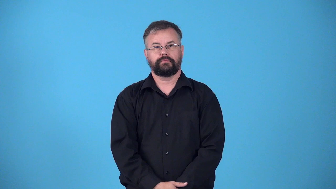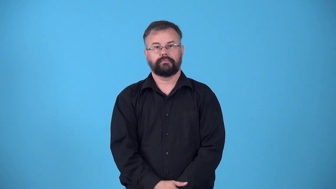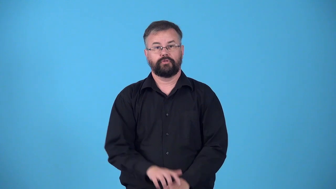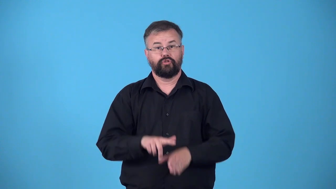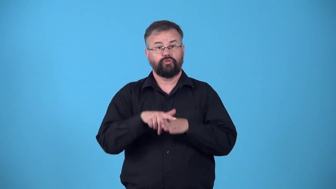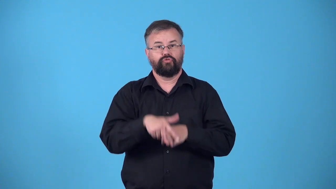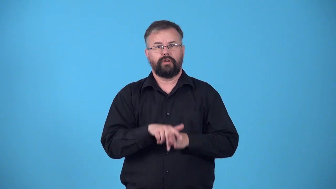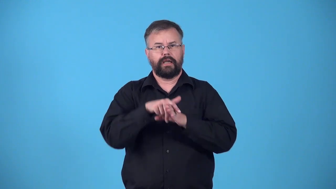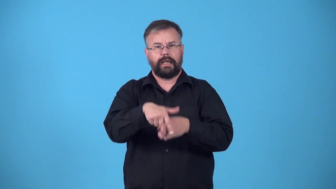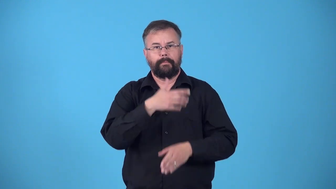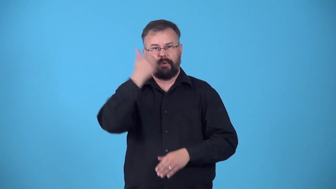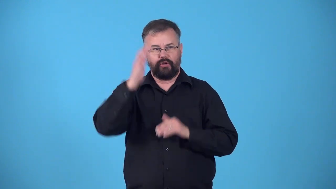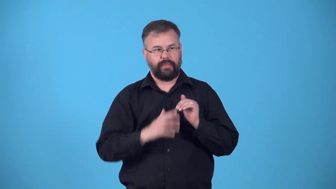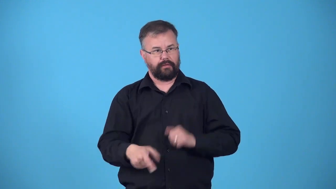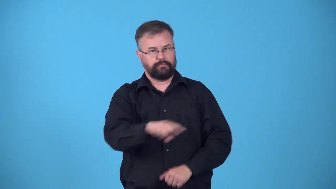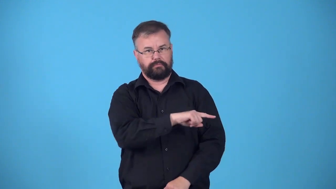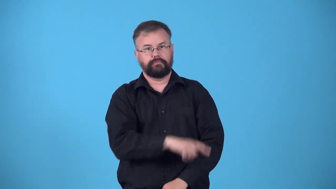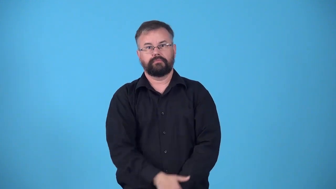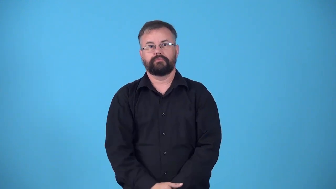outride